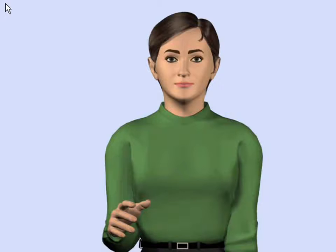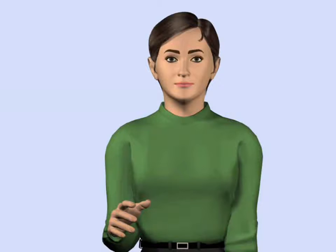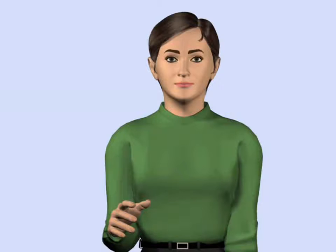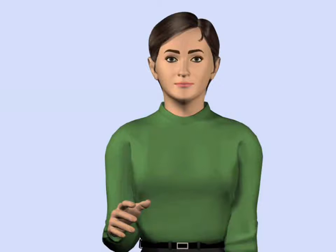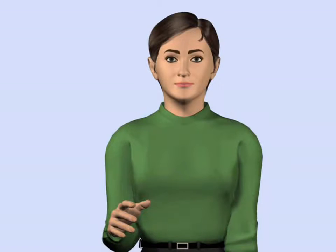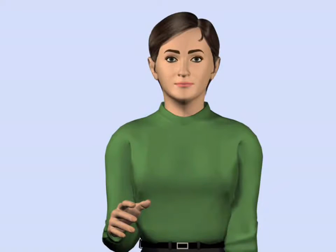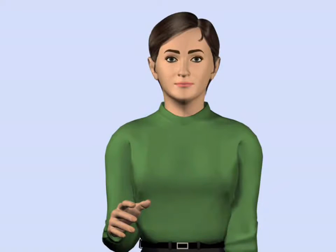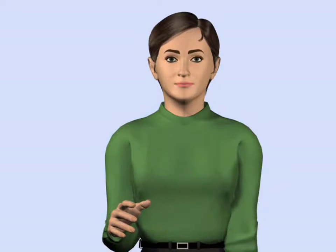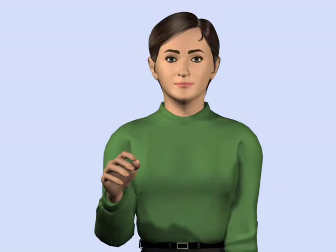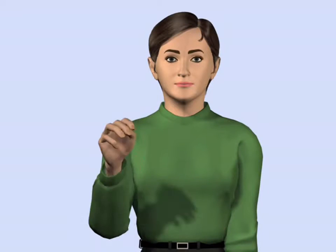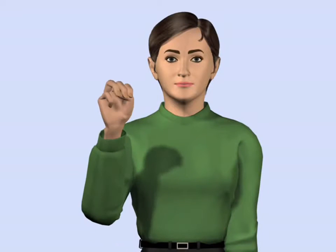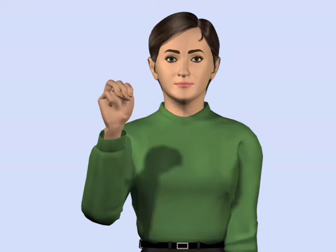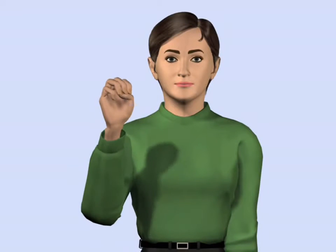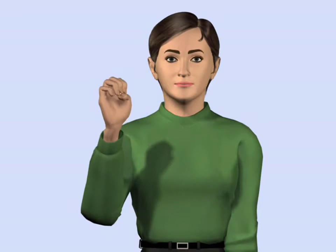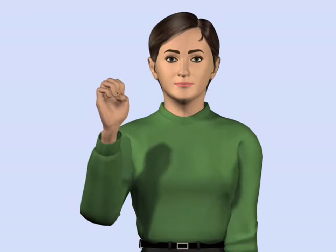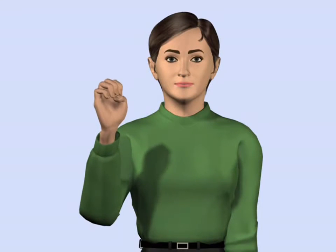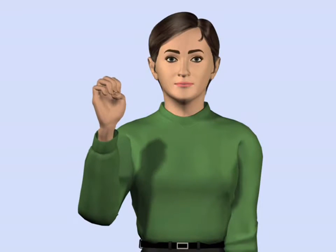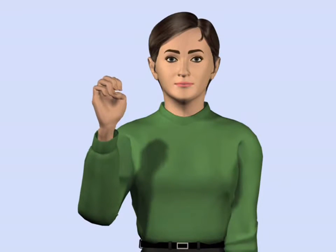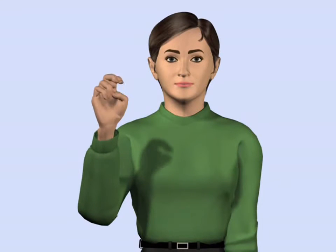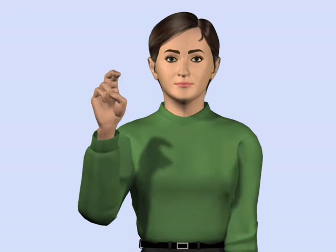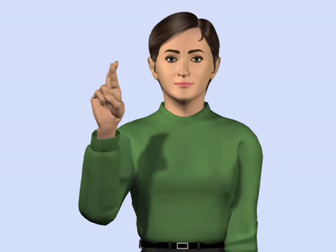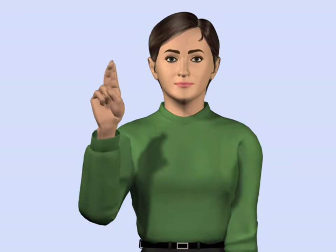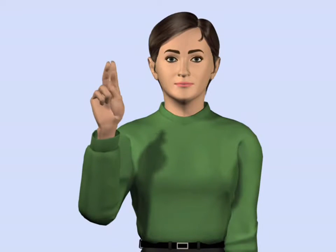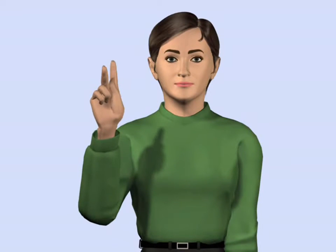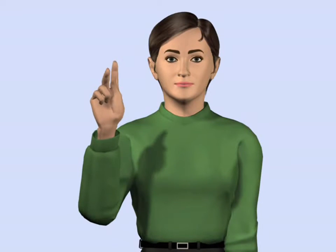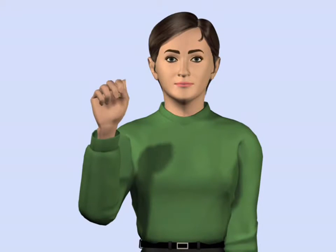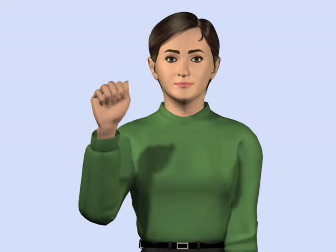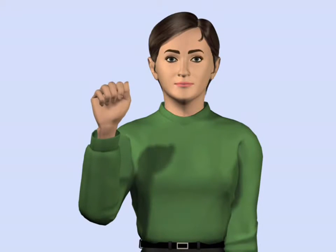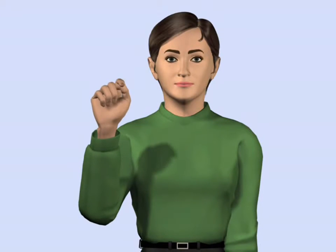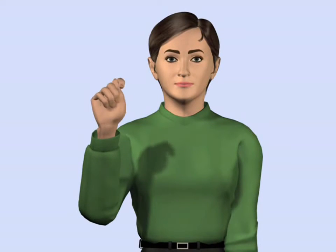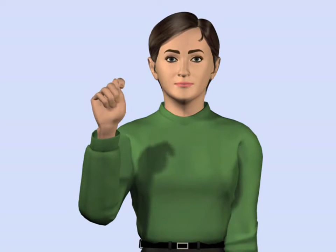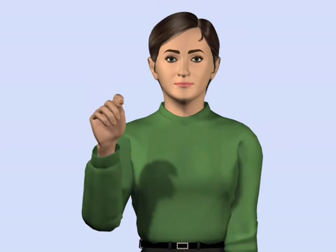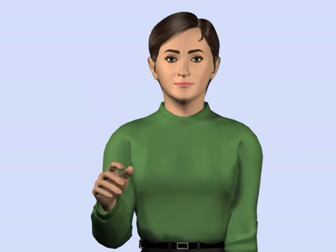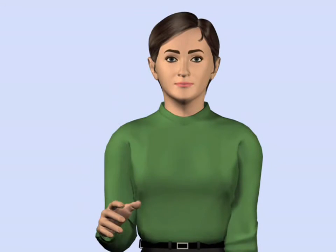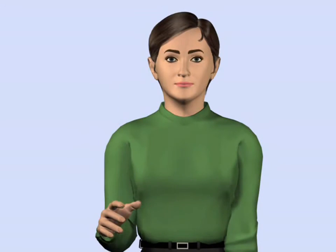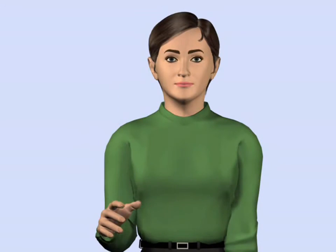meerkat